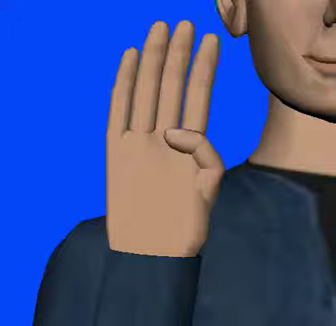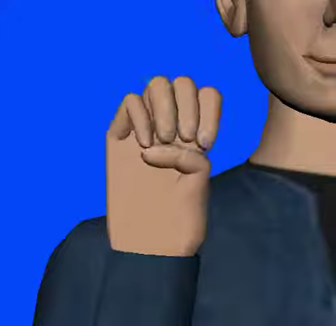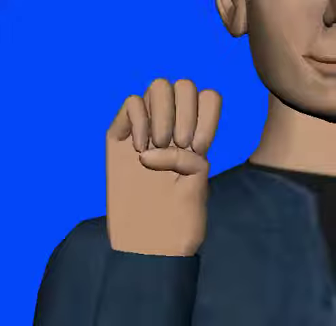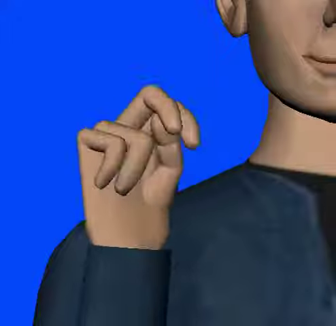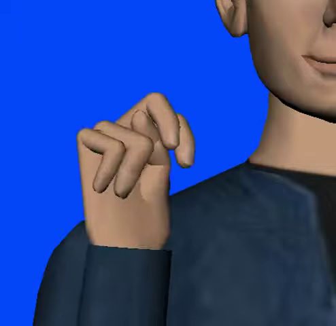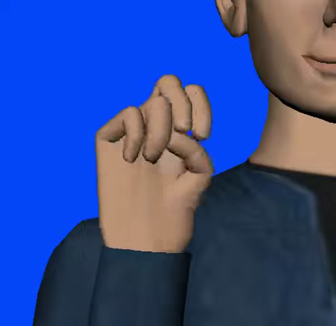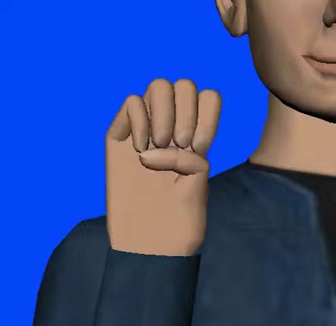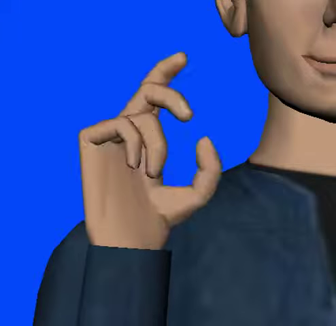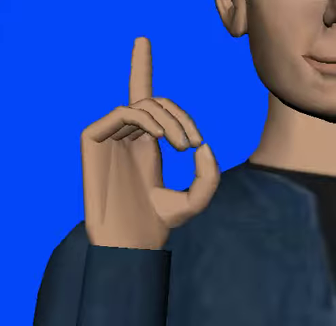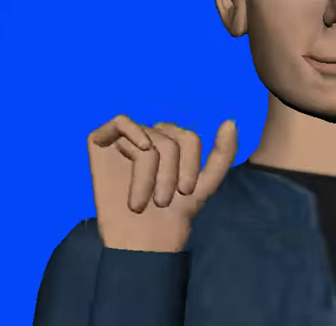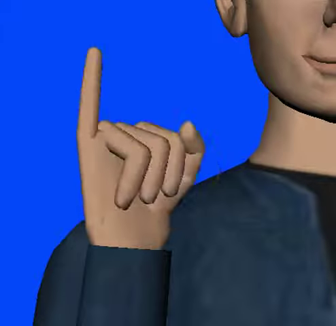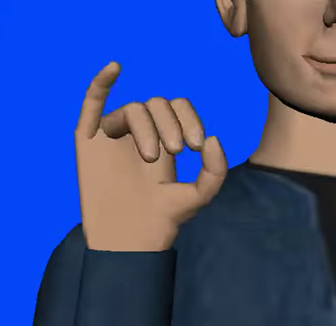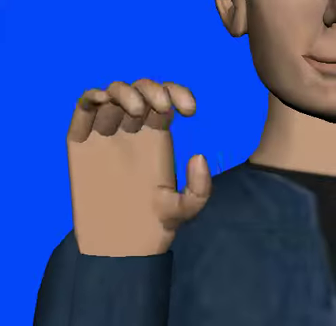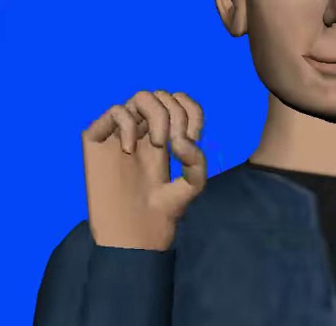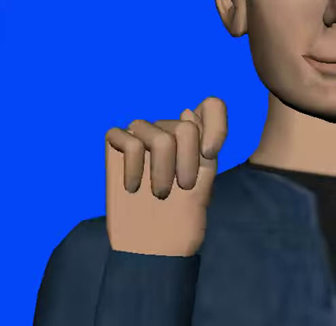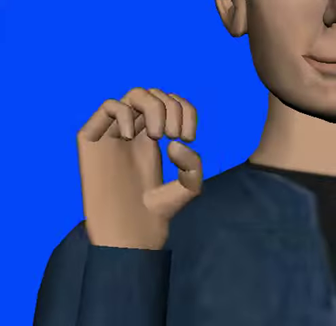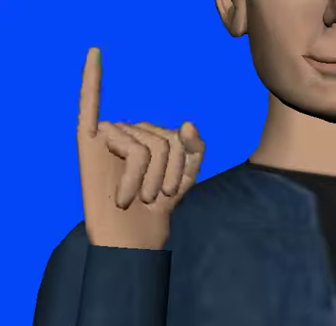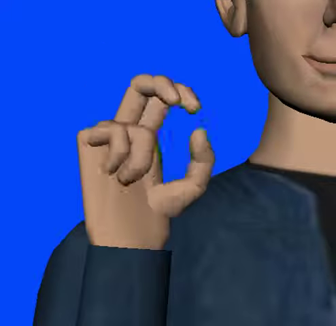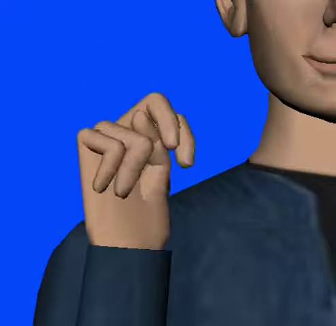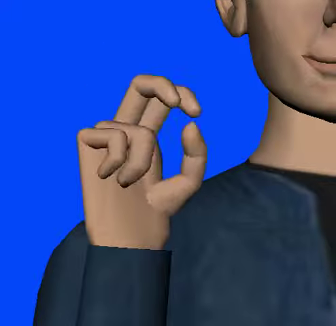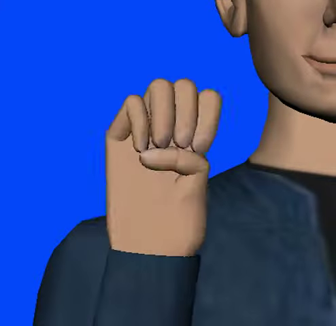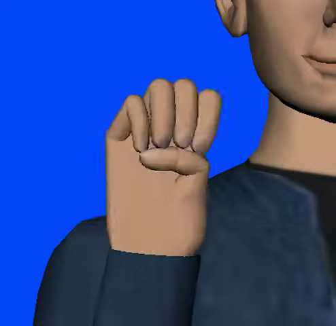benedictine